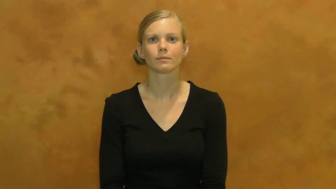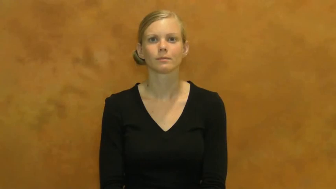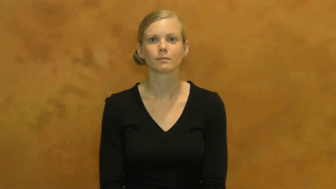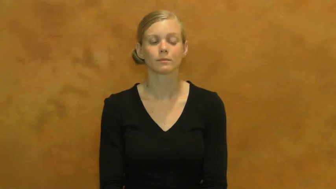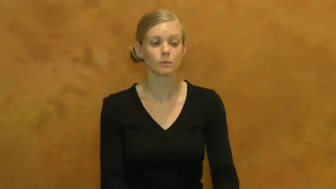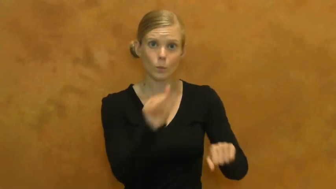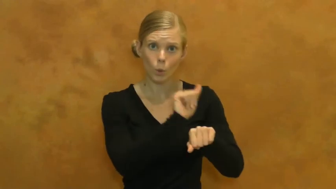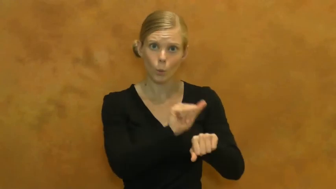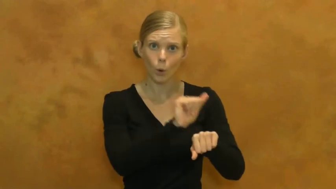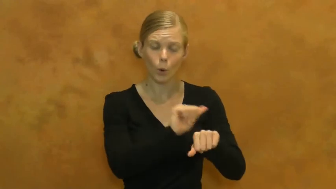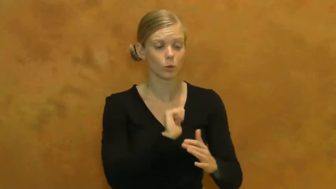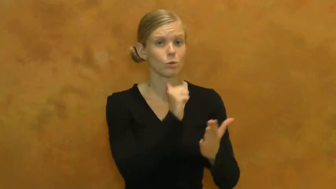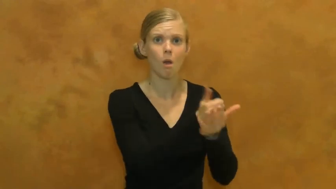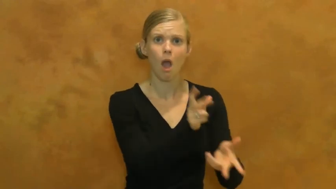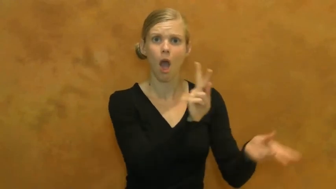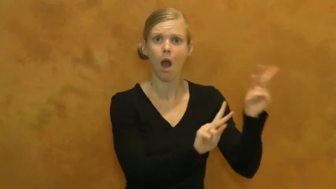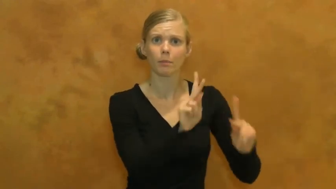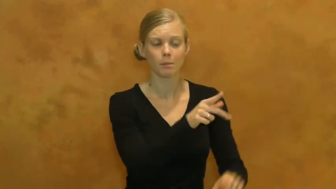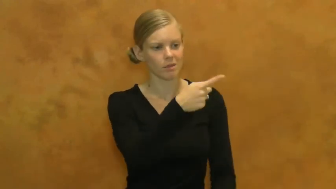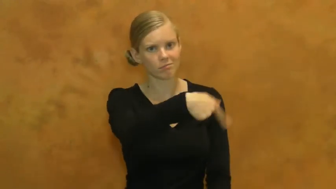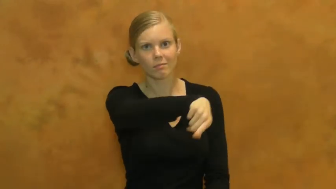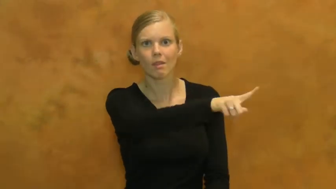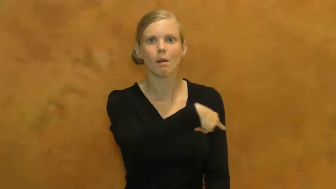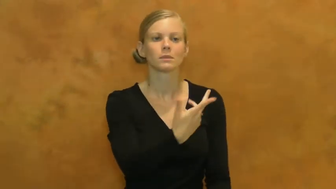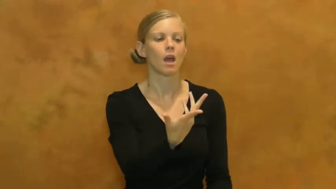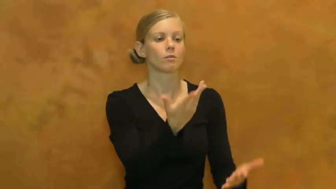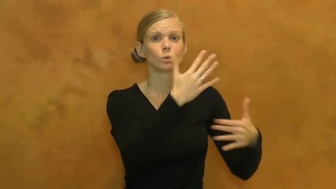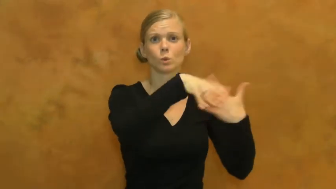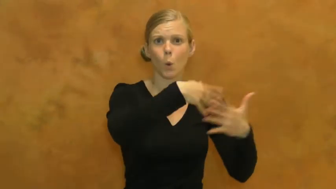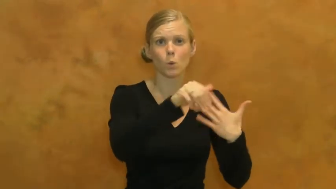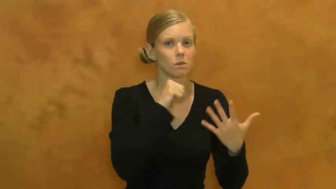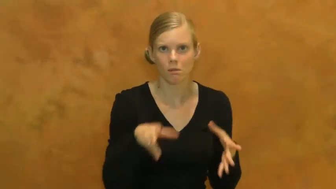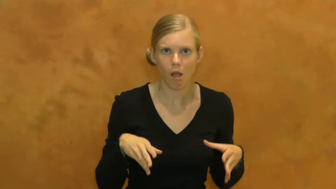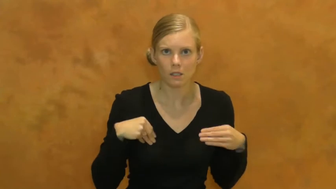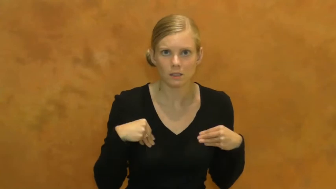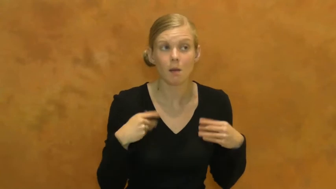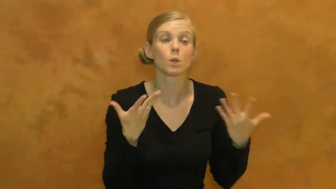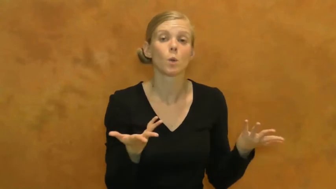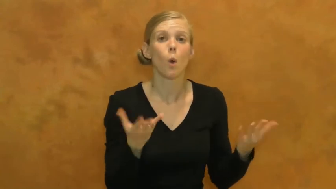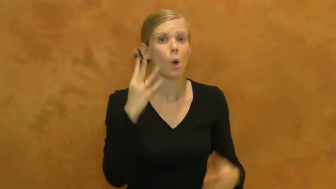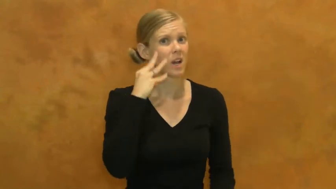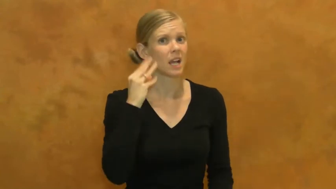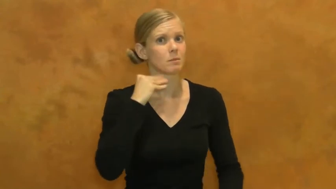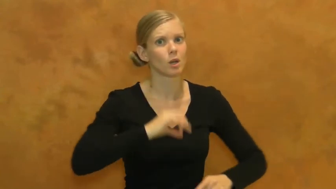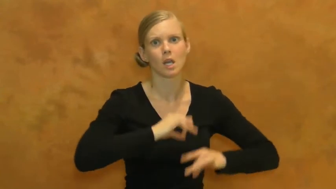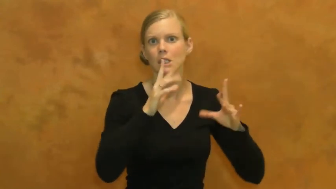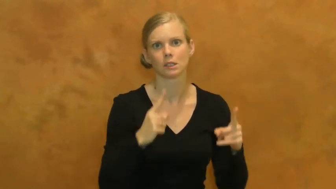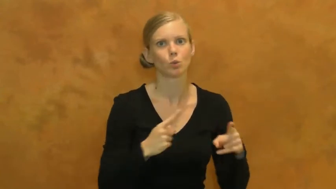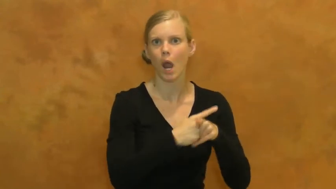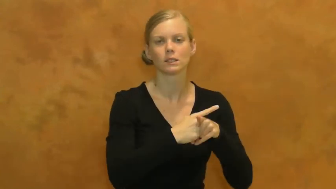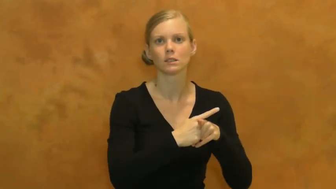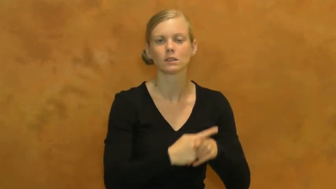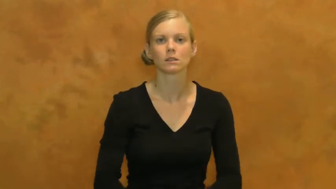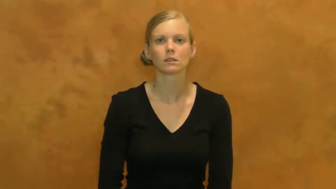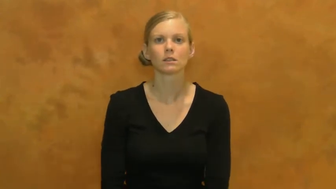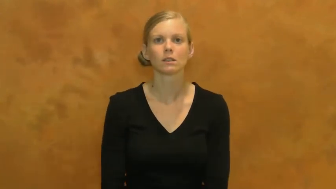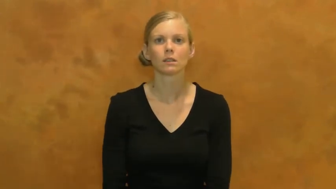social work